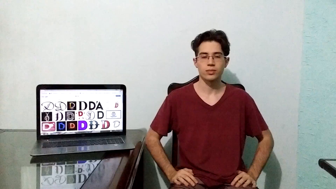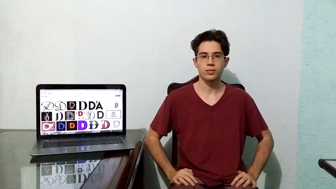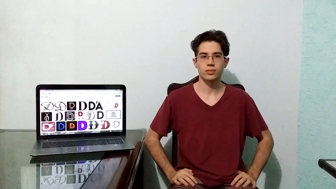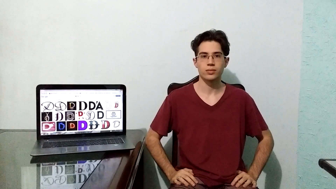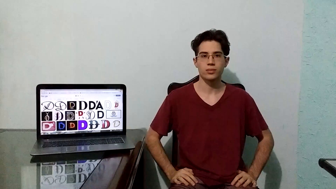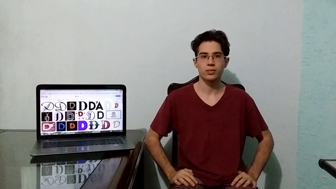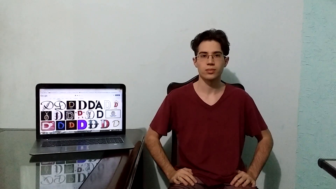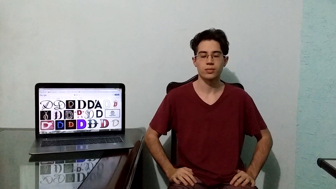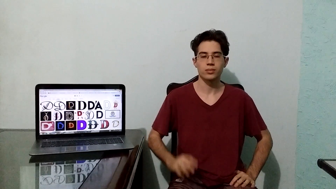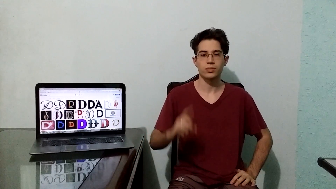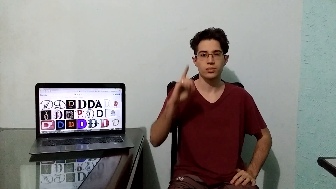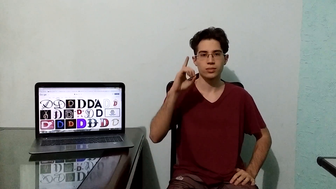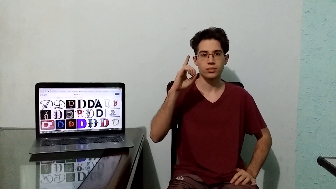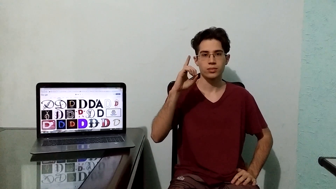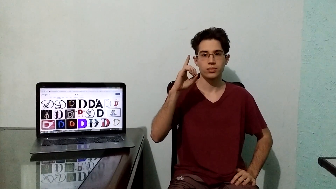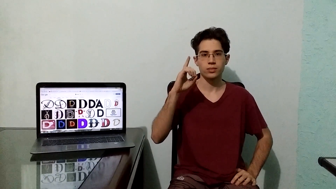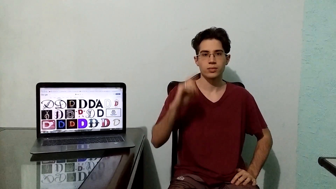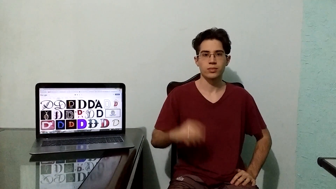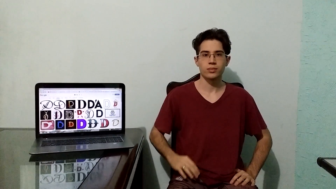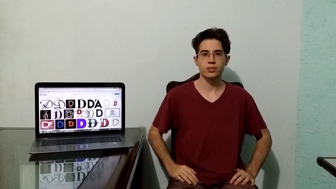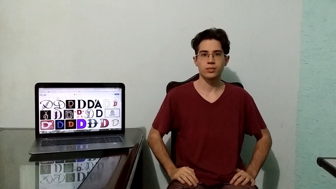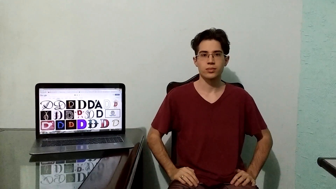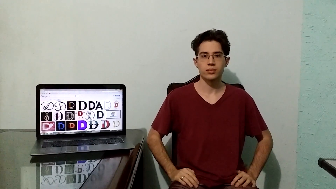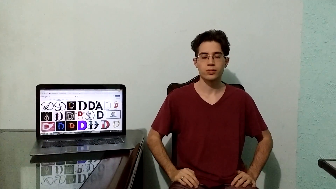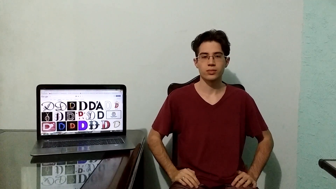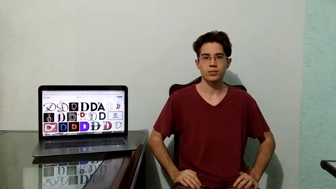letterd